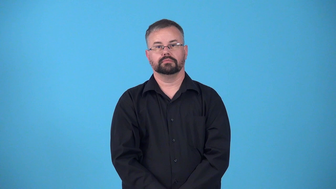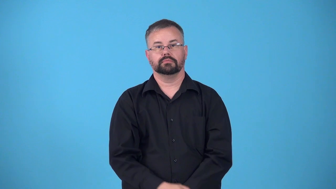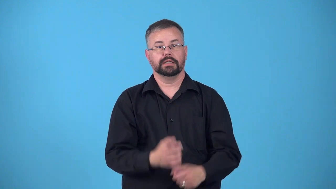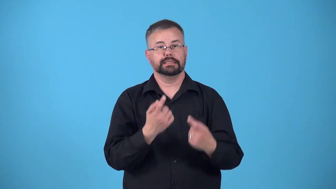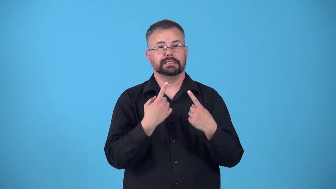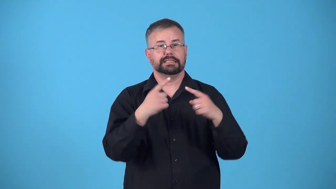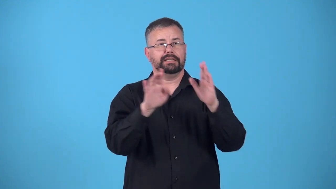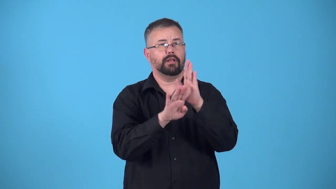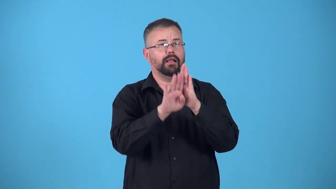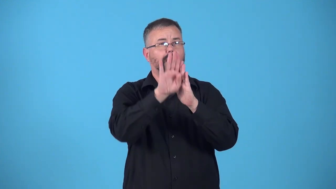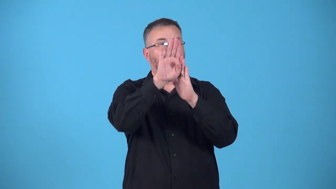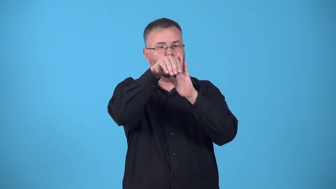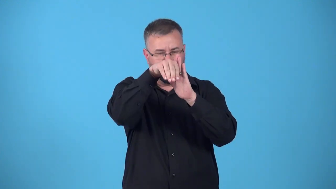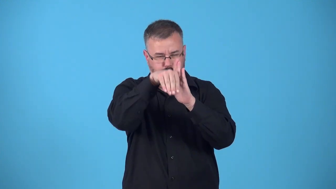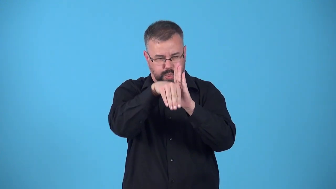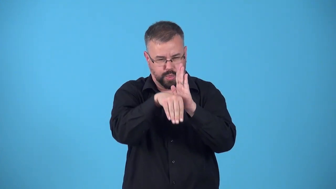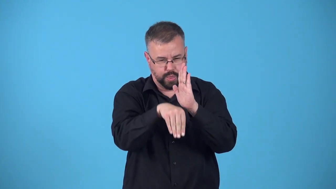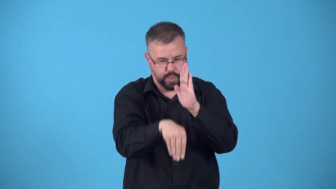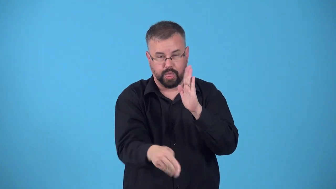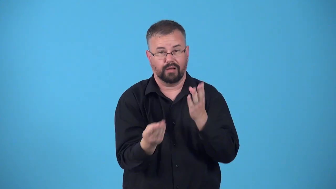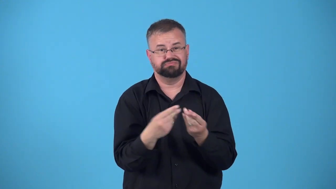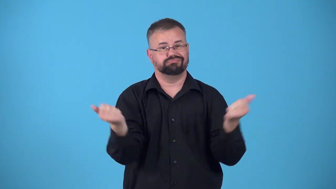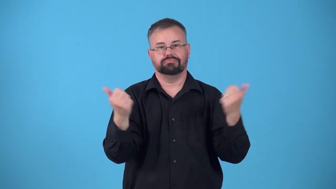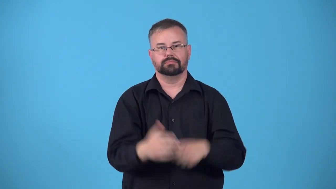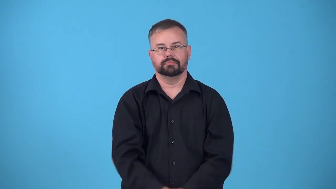washed up